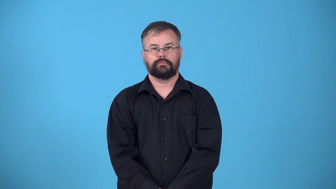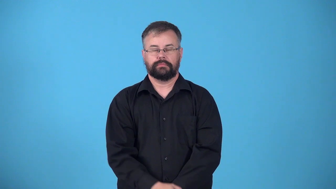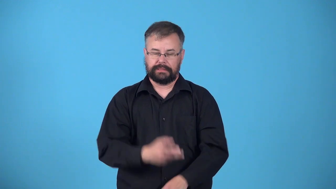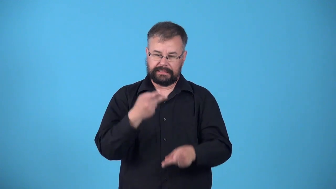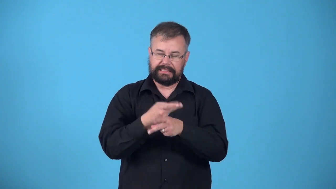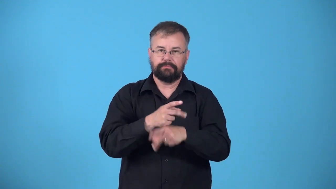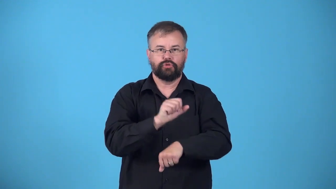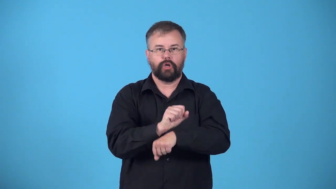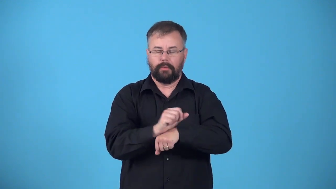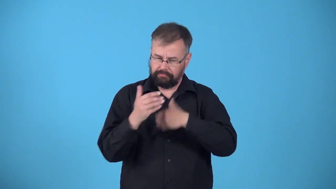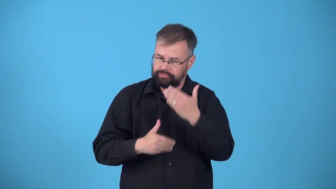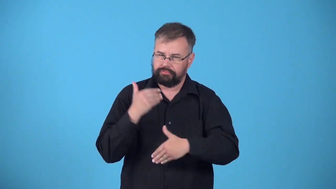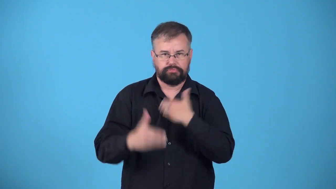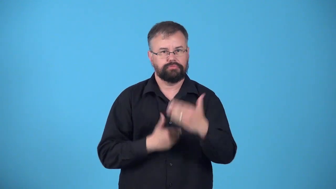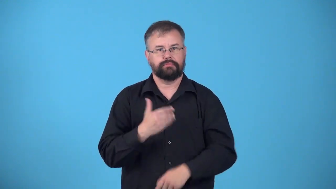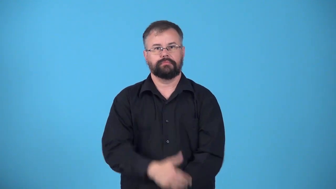hold down job